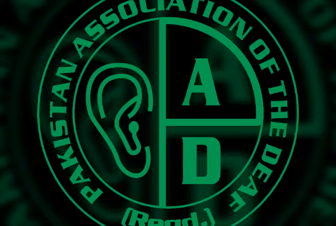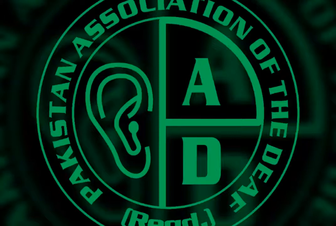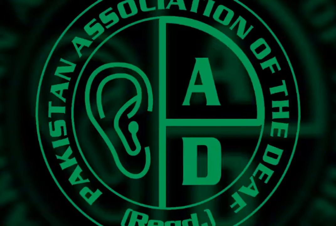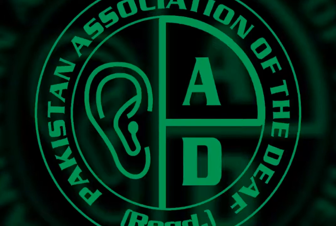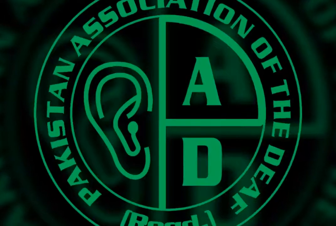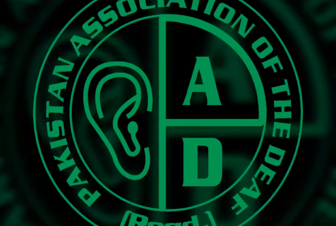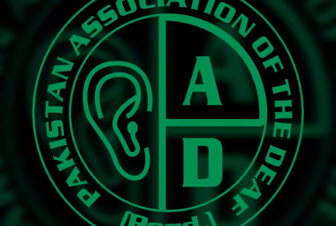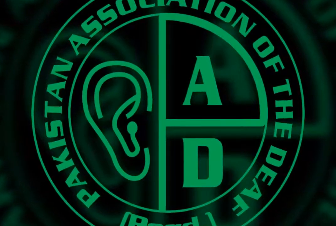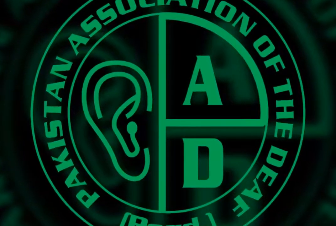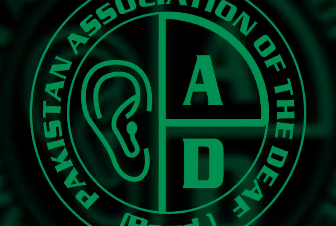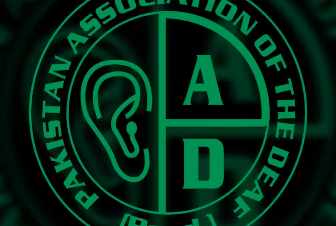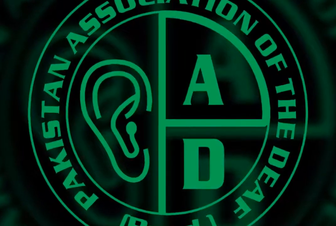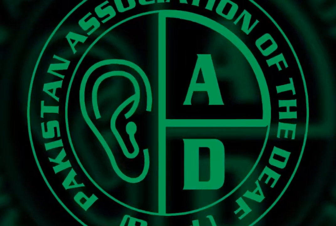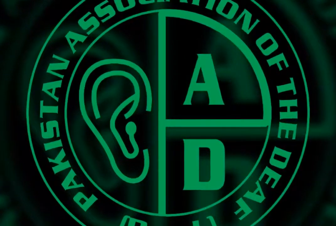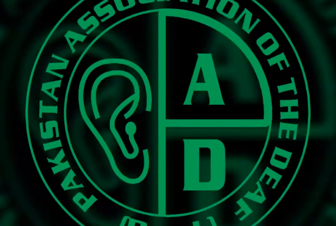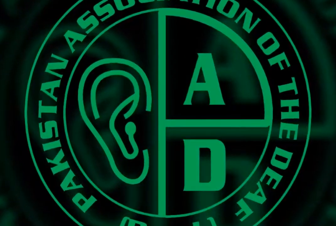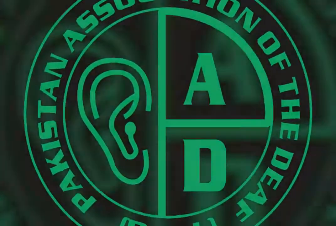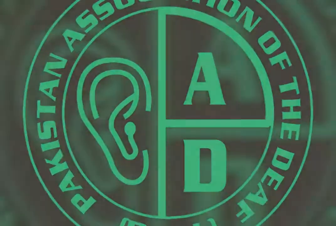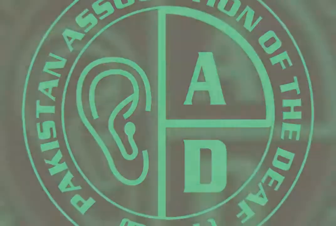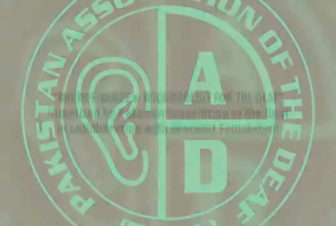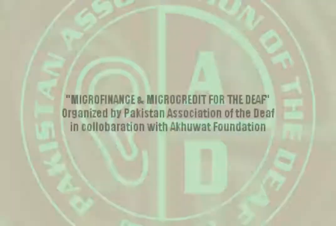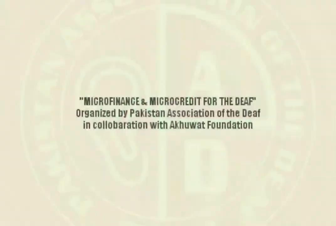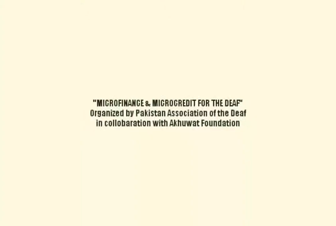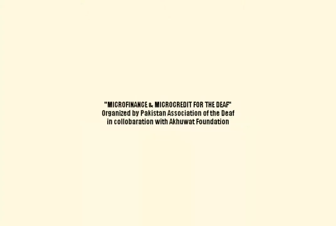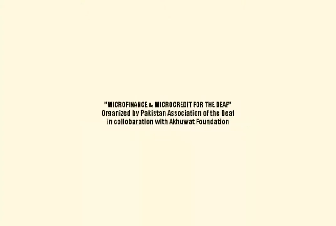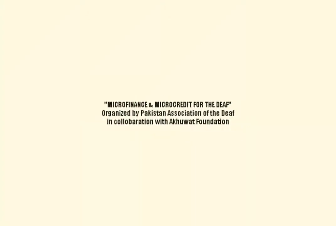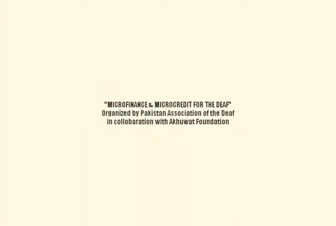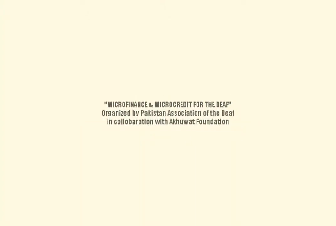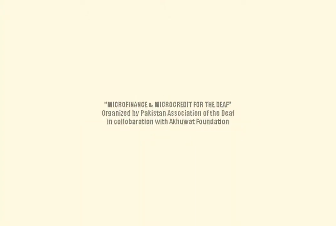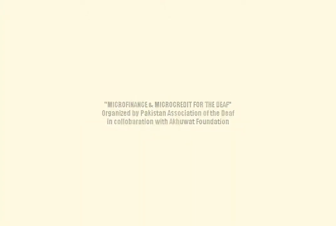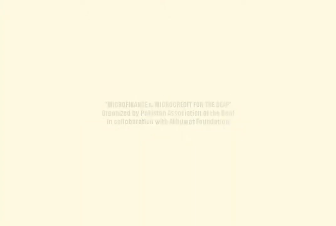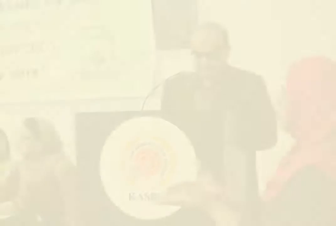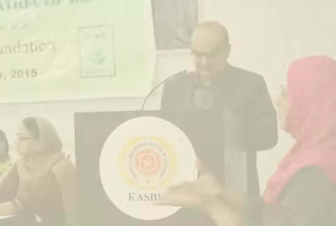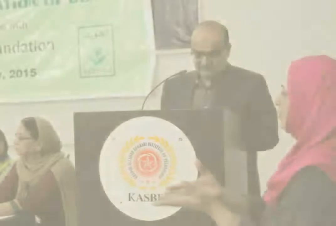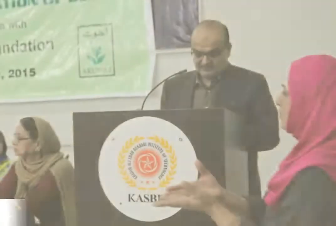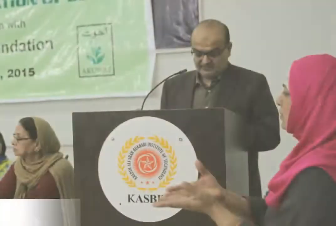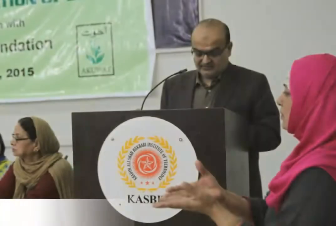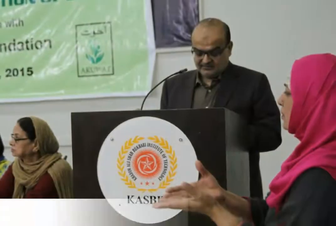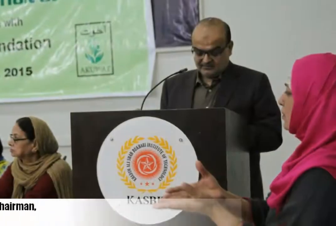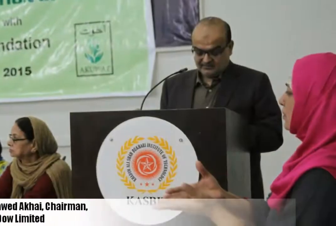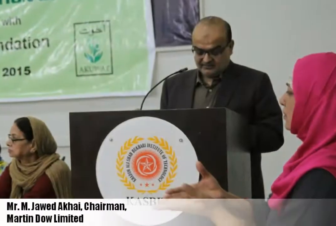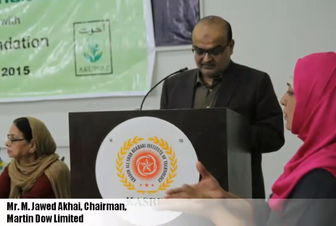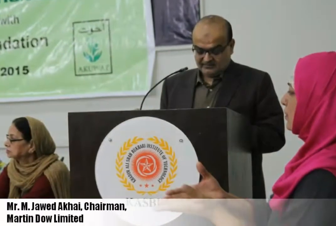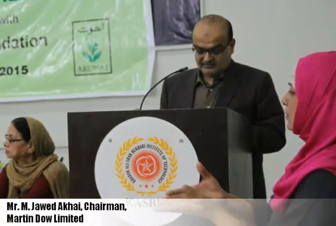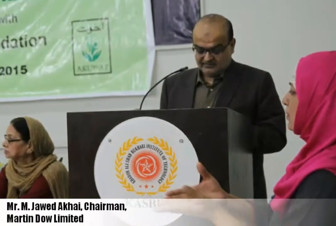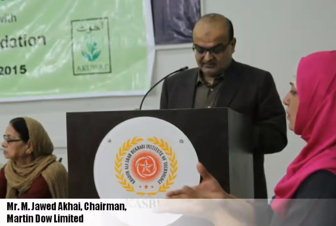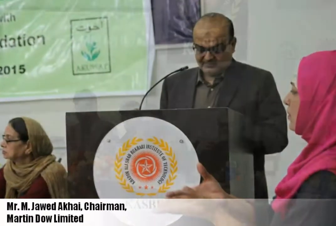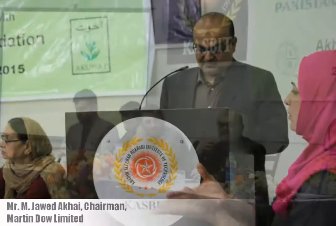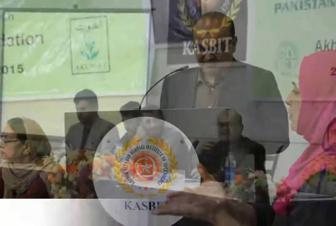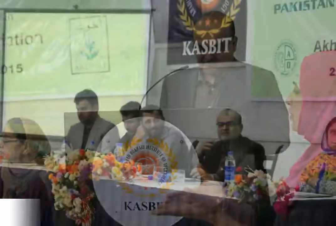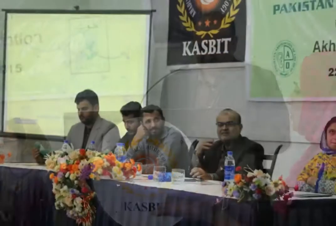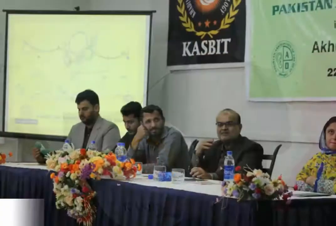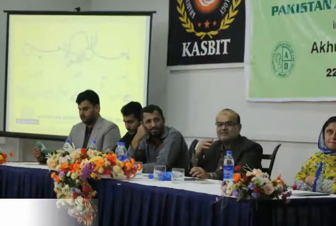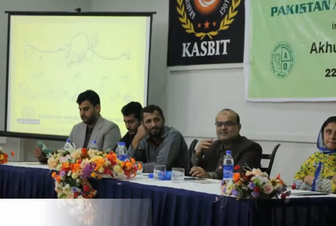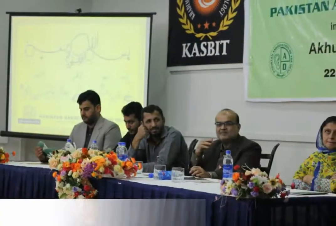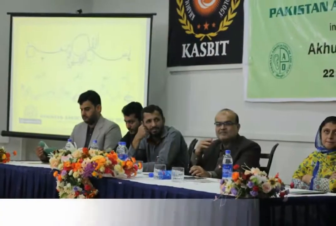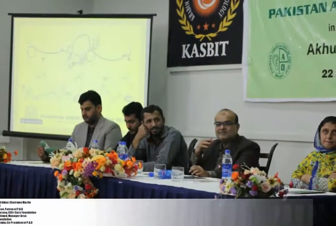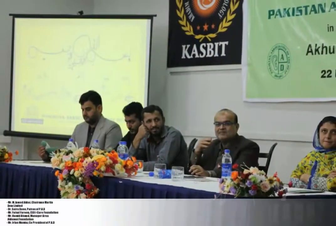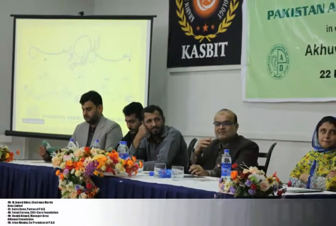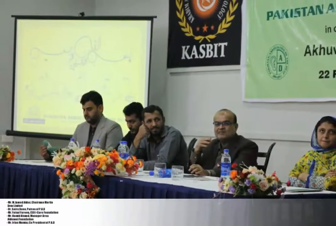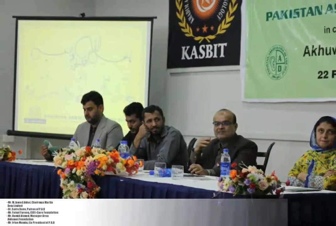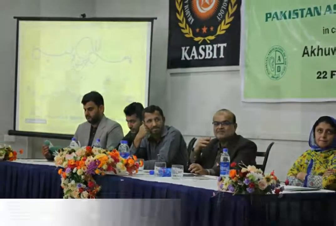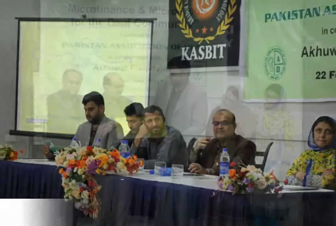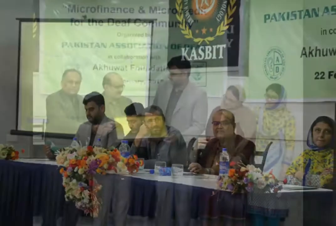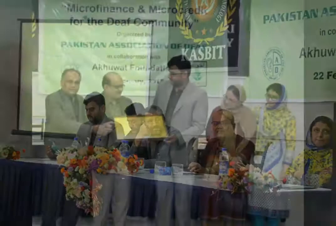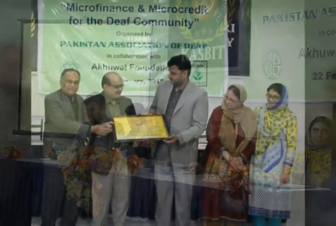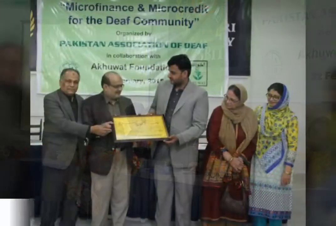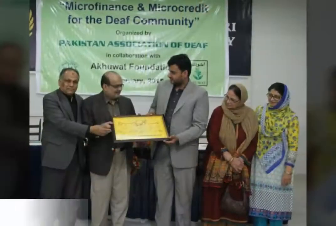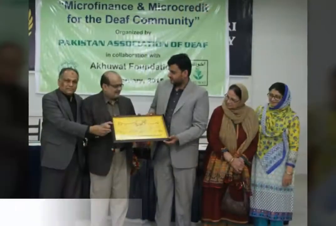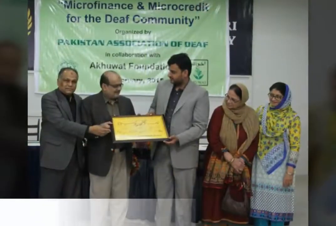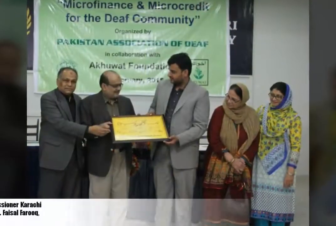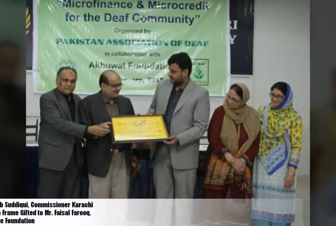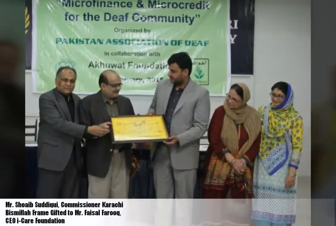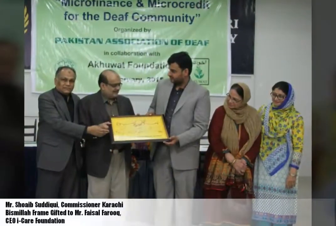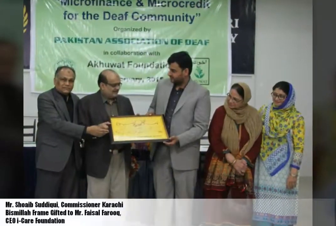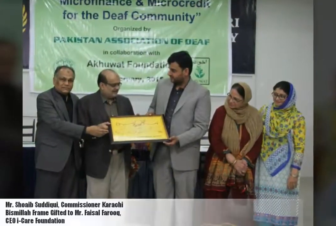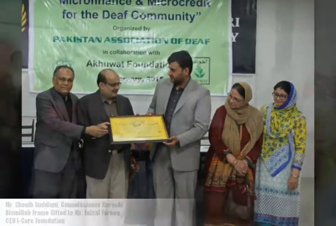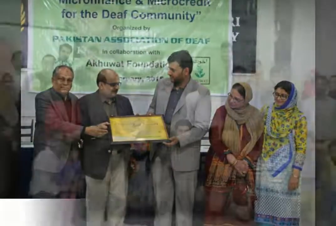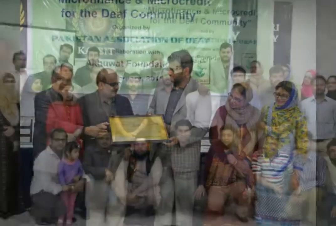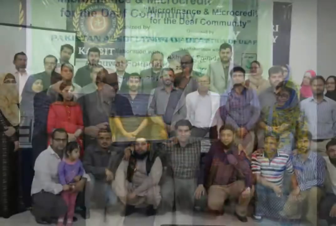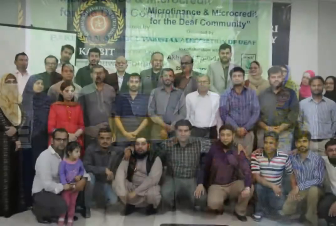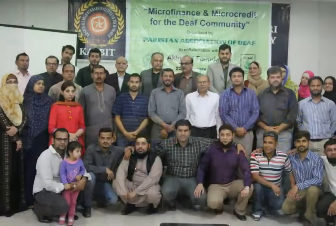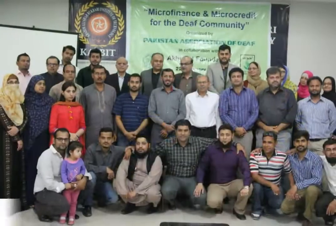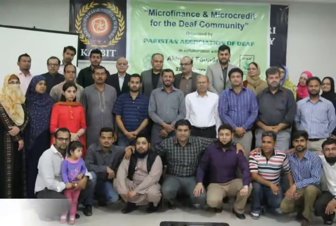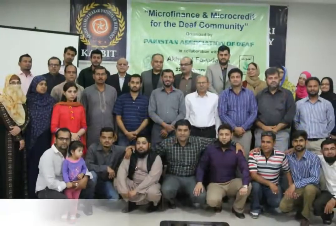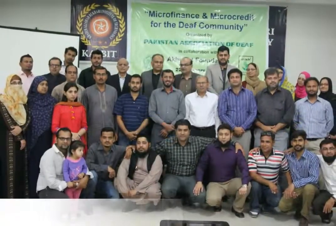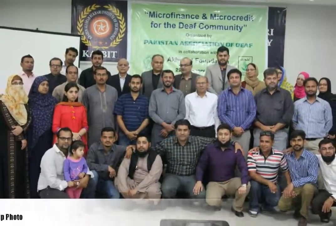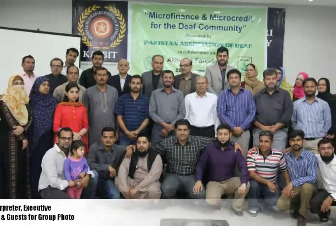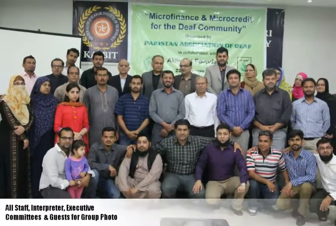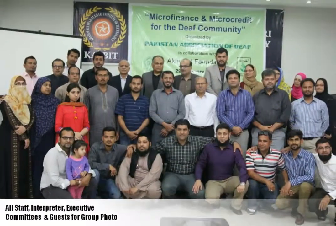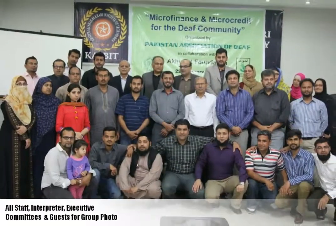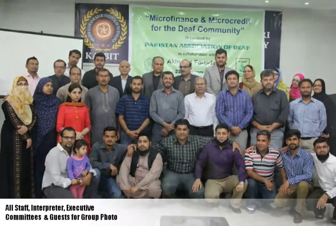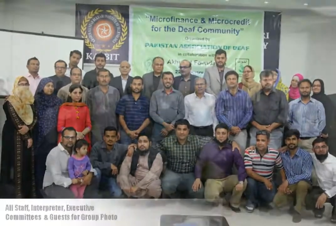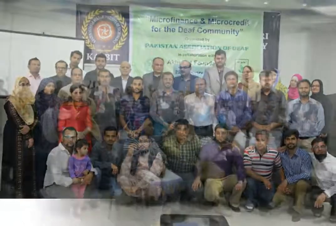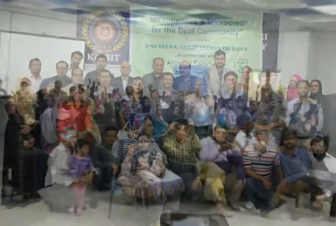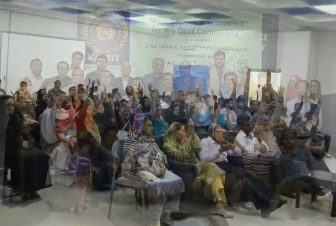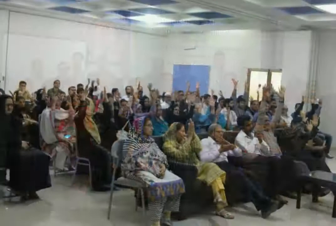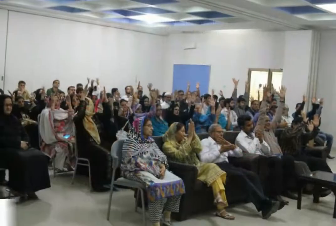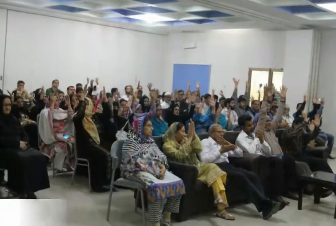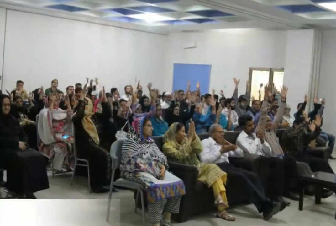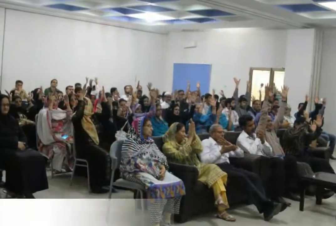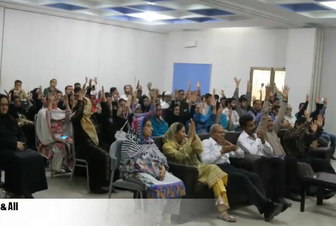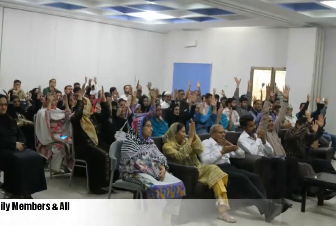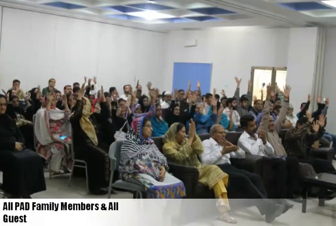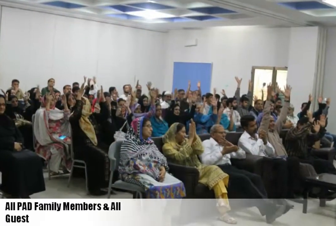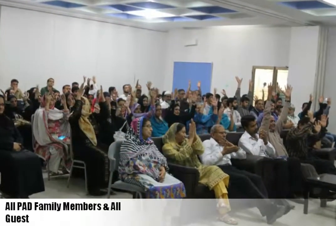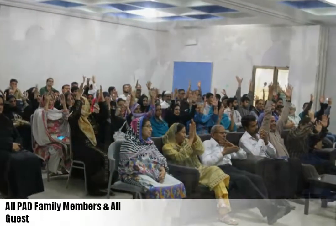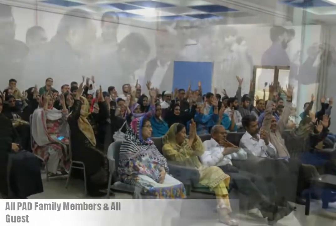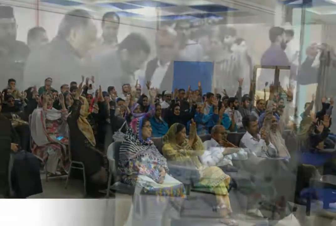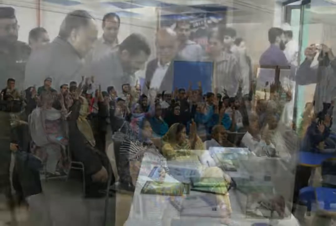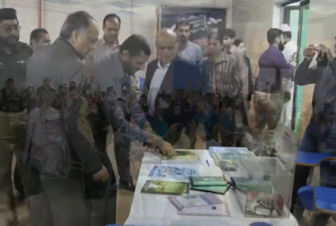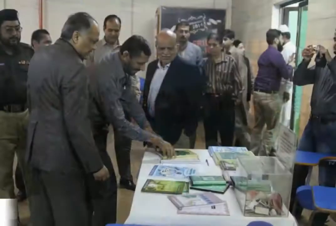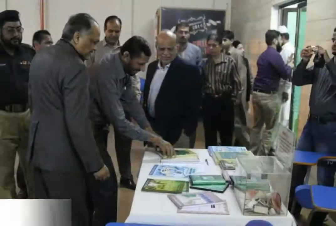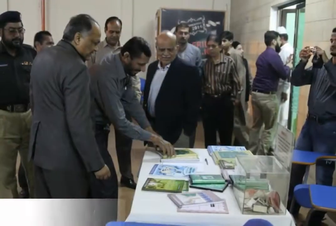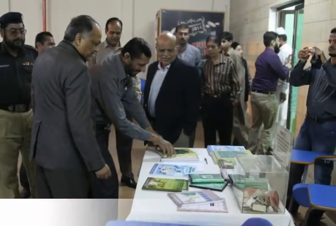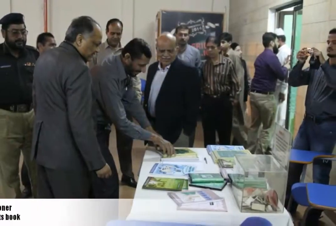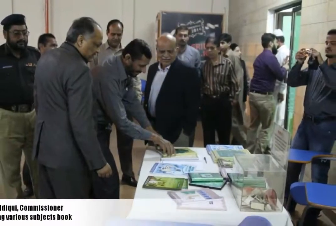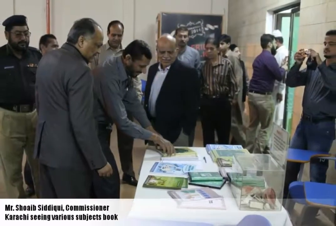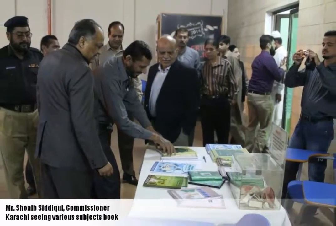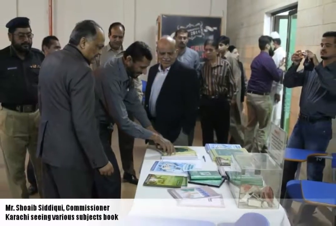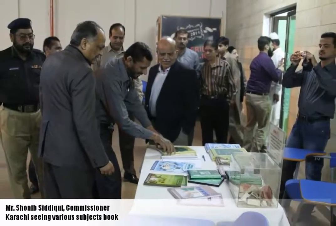Microfinance & Microcredit